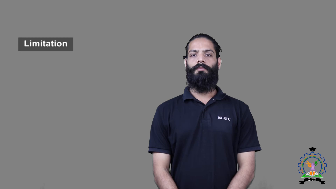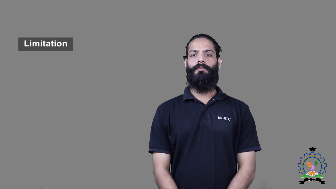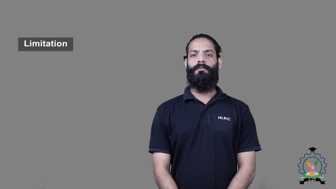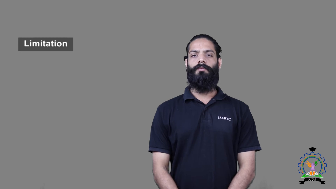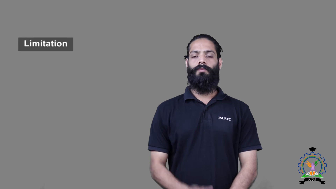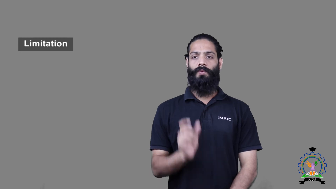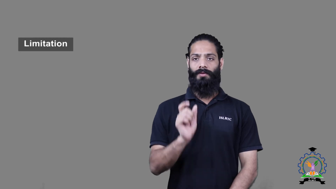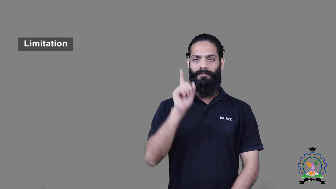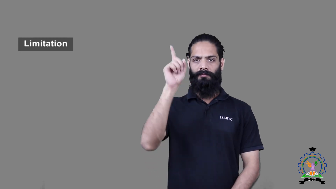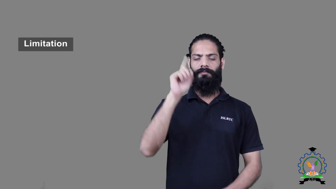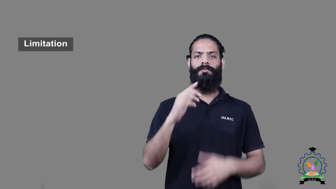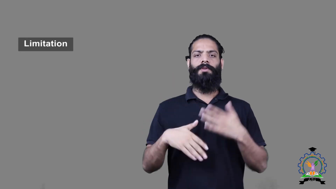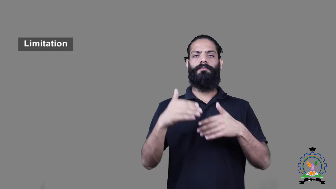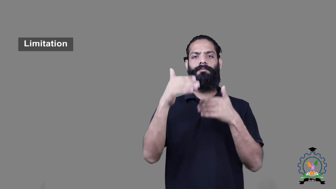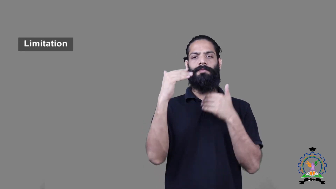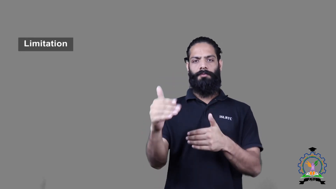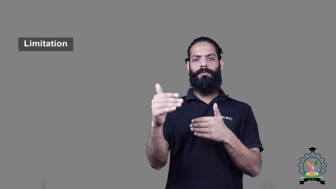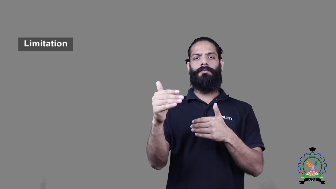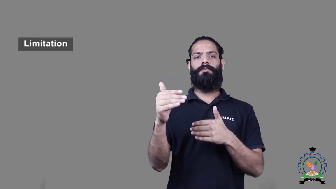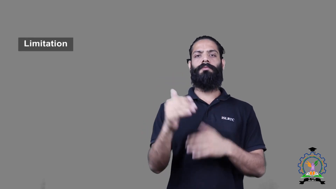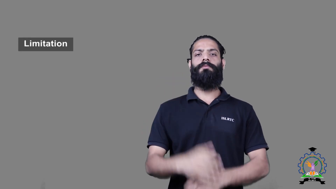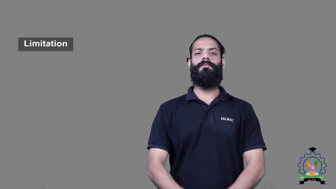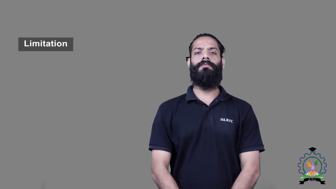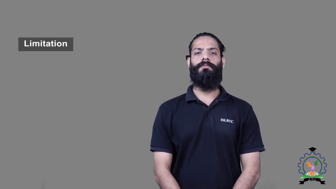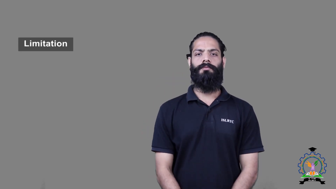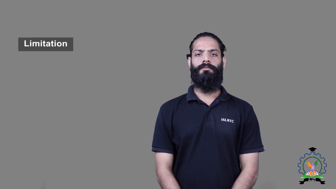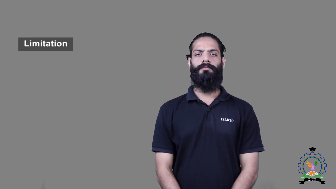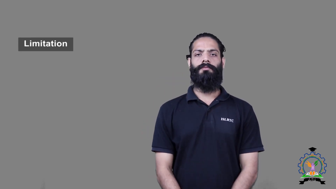Limitation